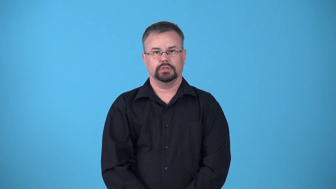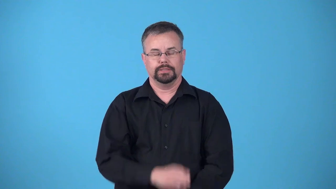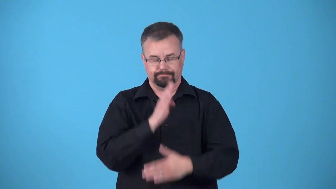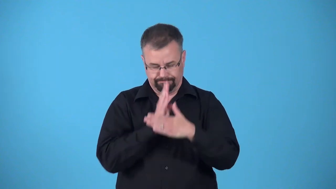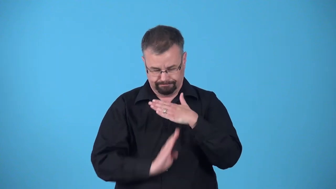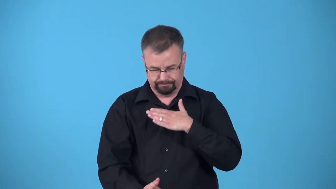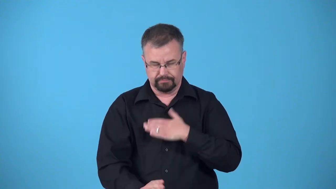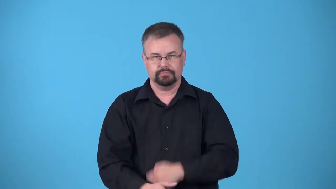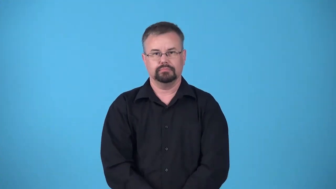hat in hand